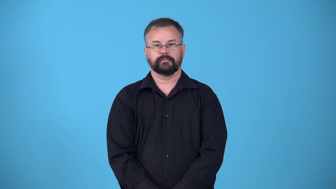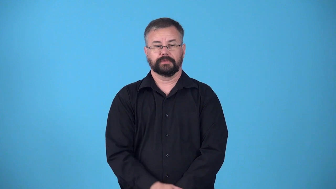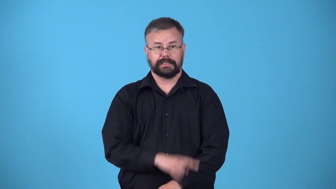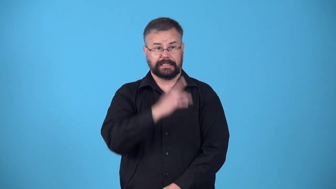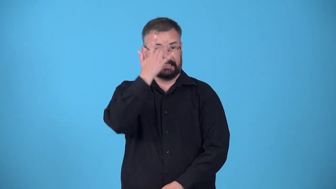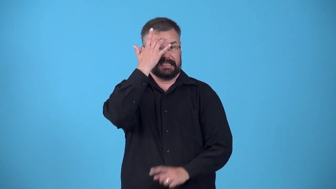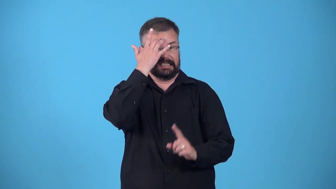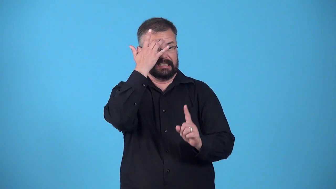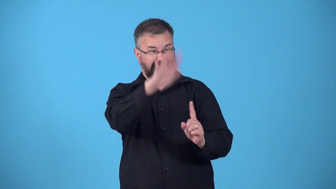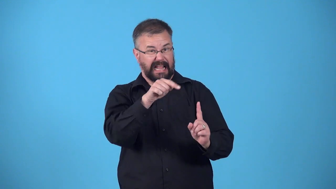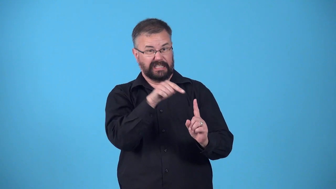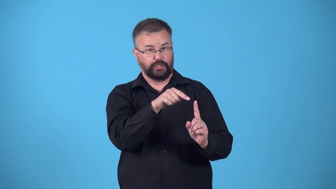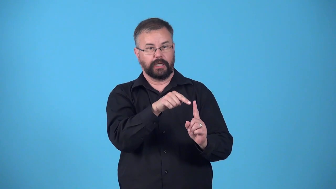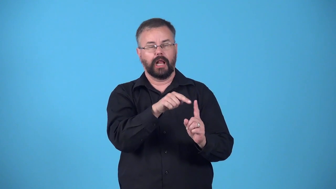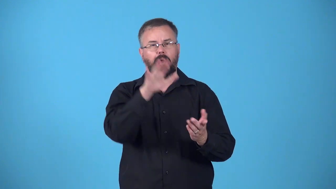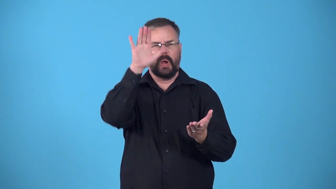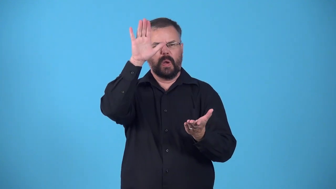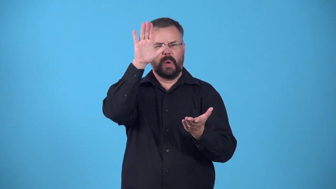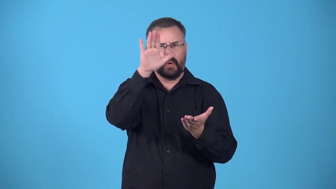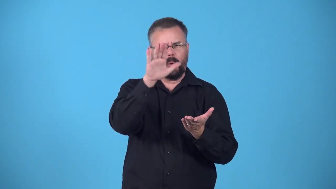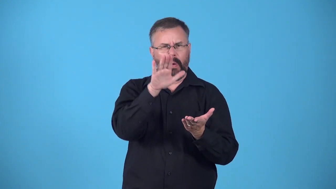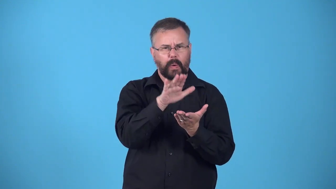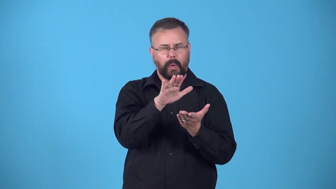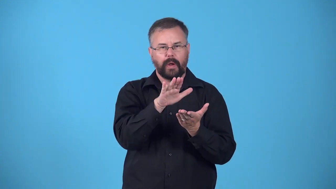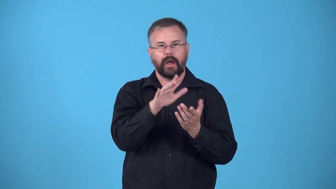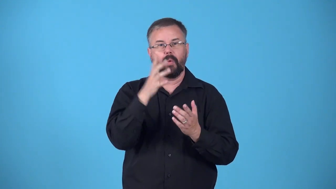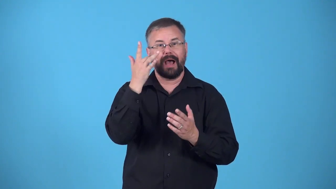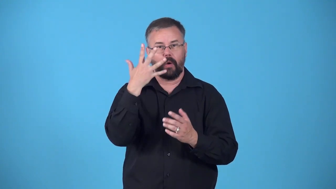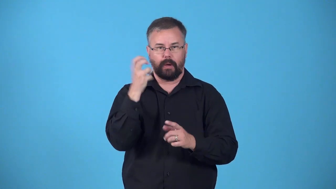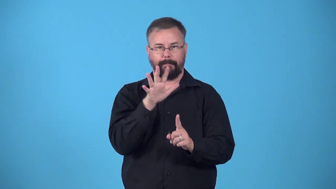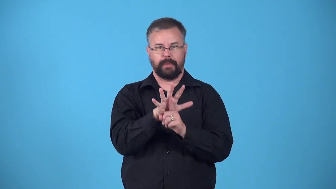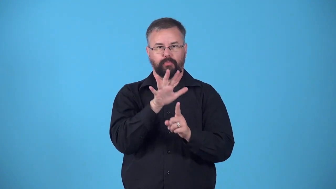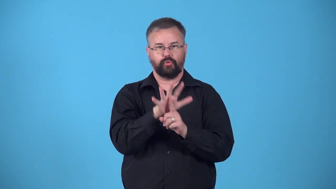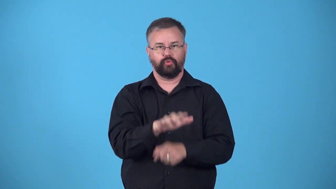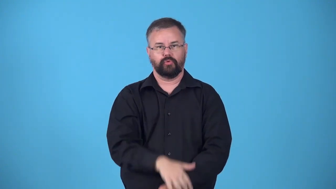dumb down